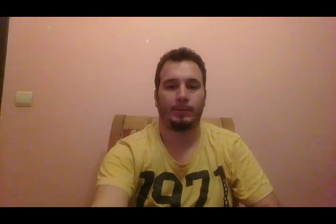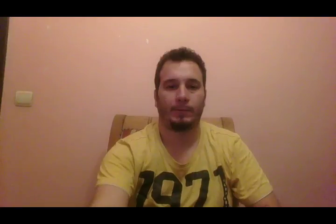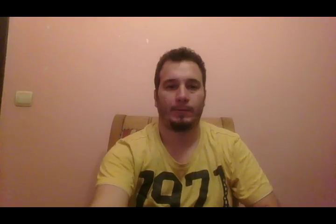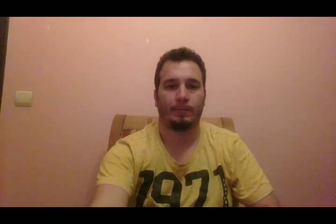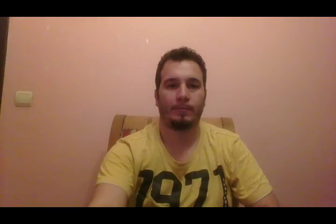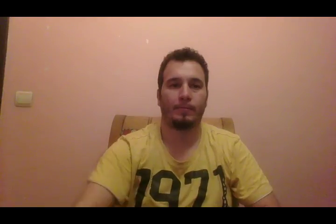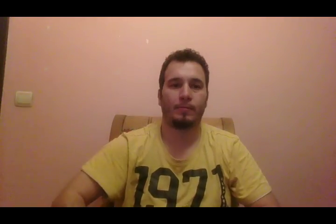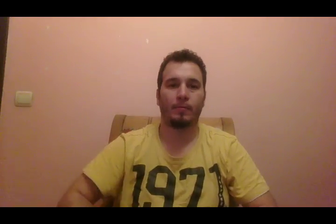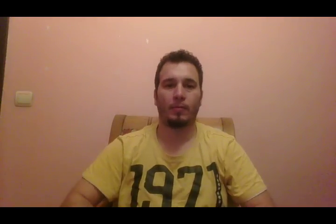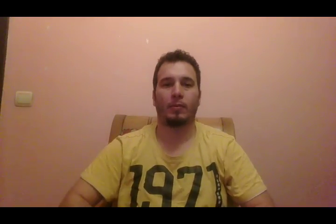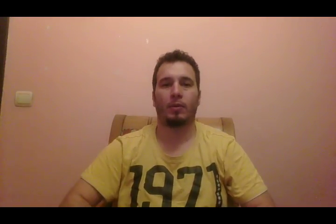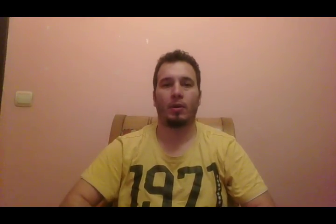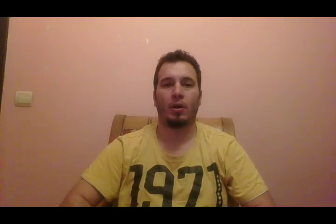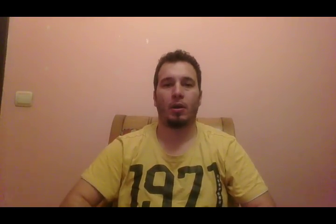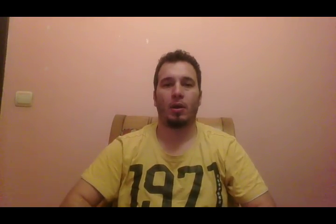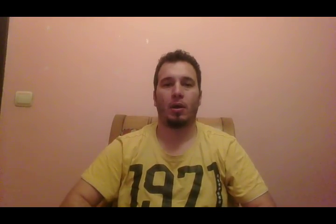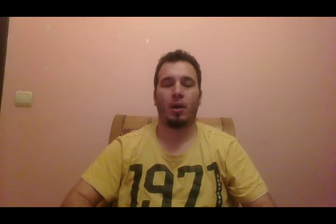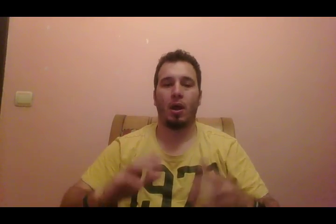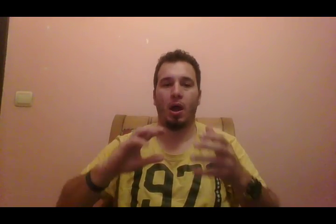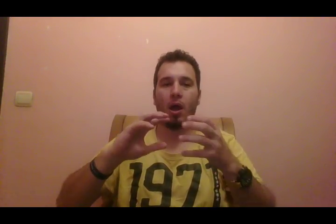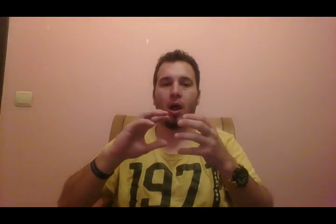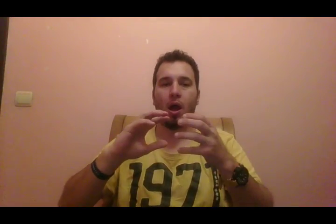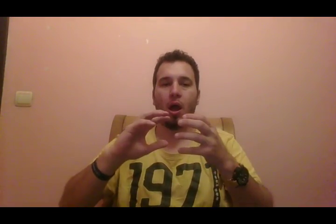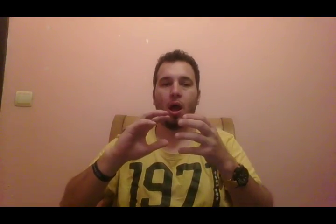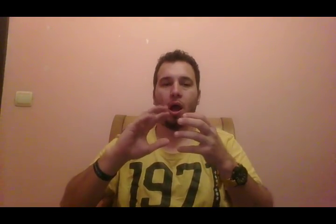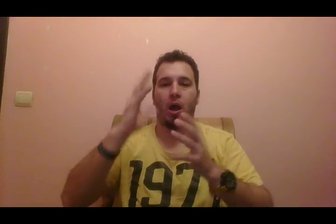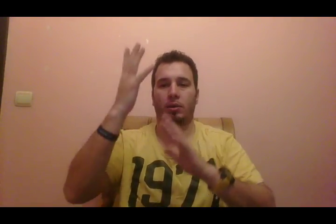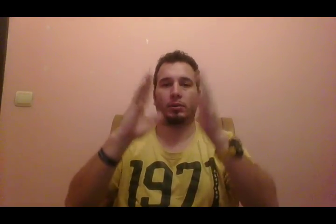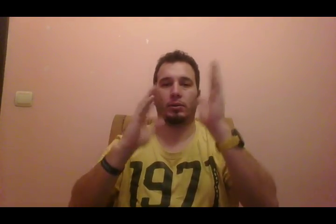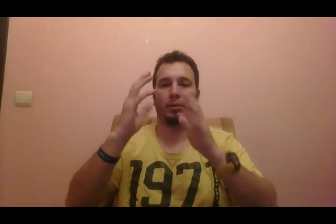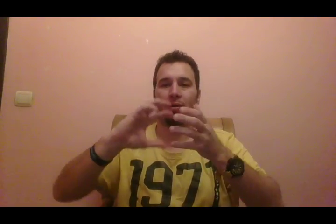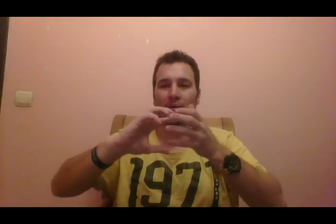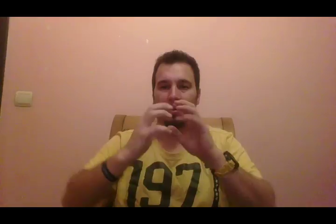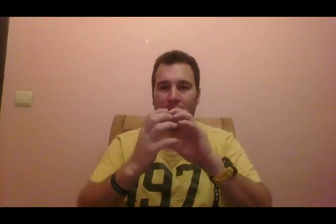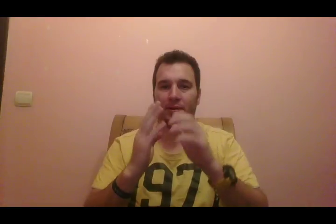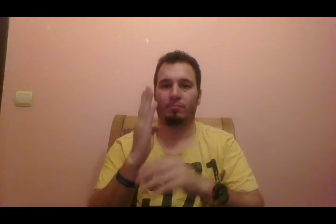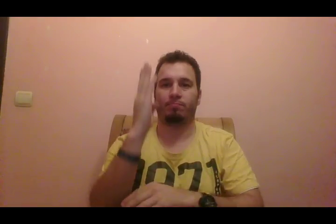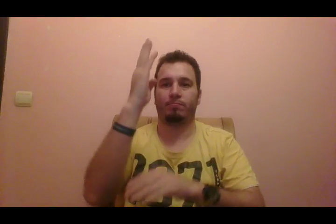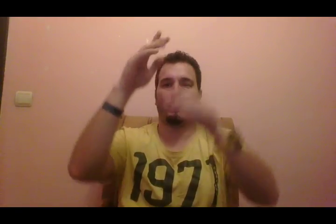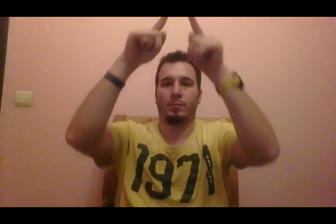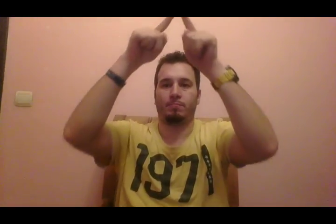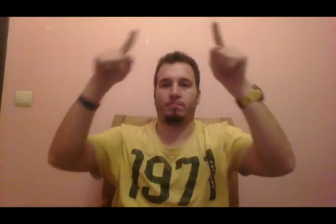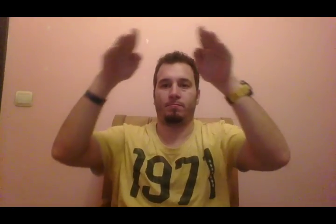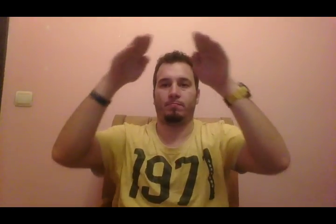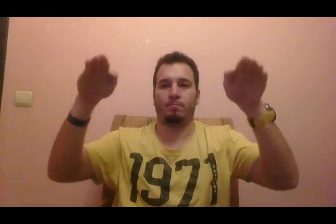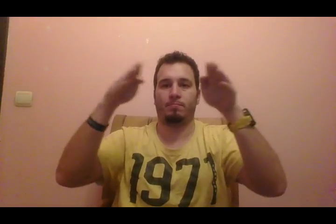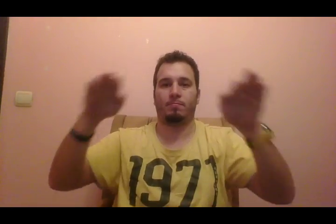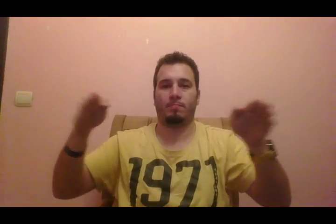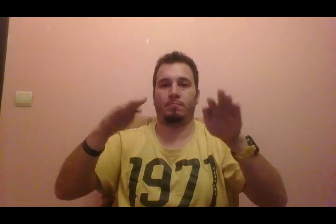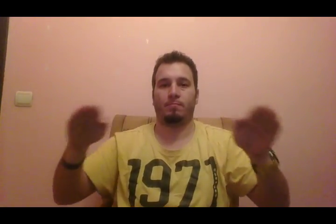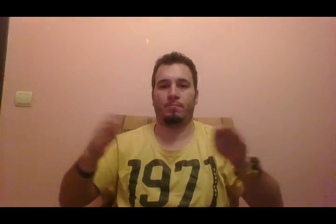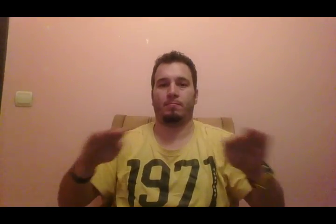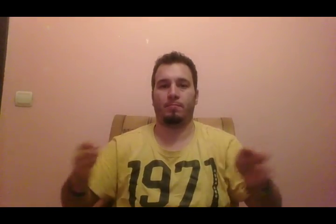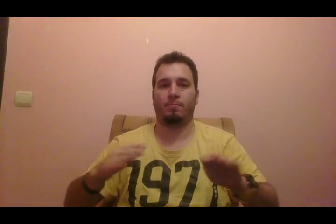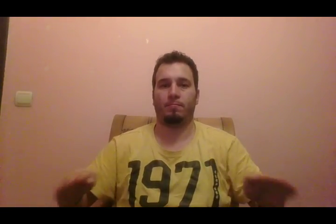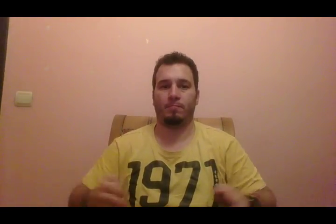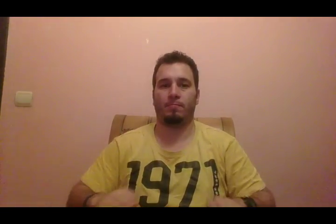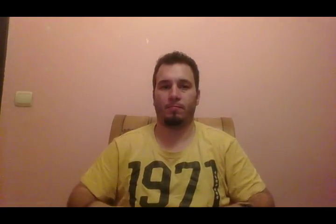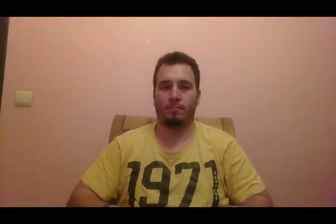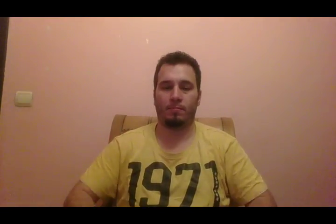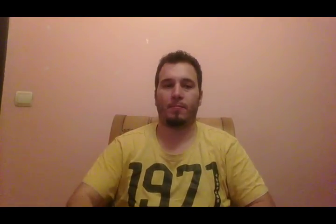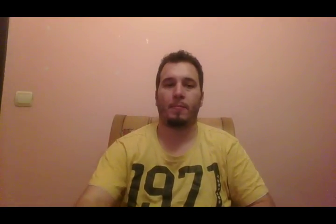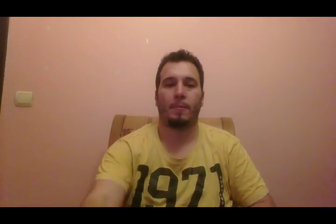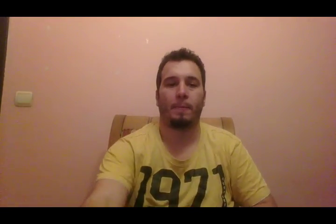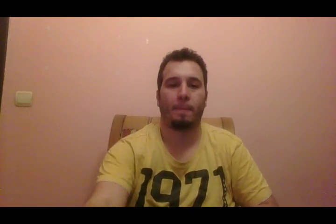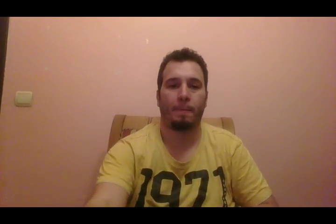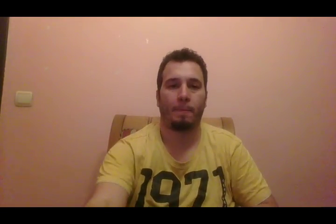conifer